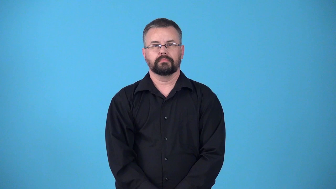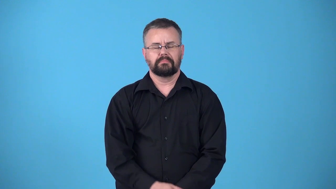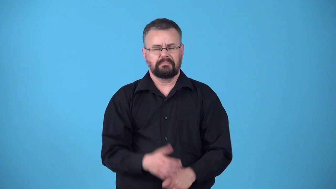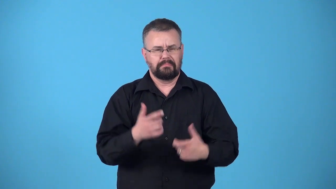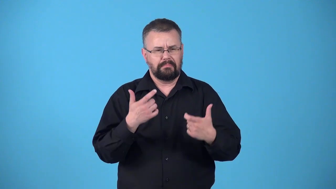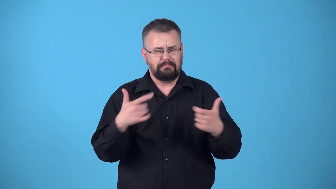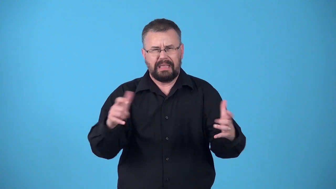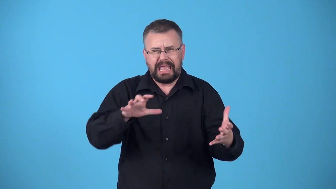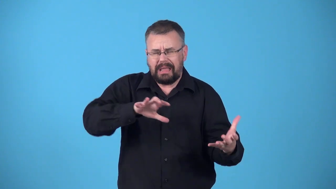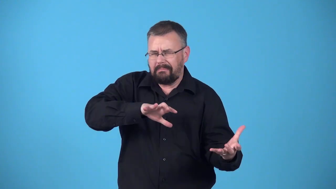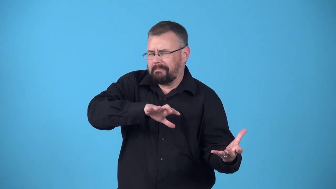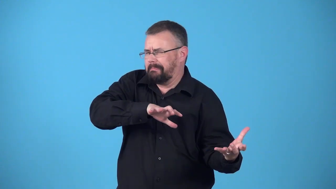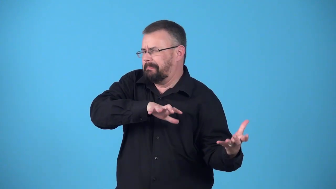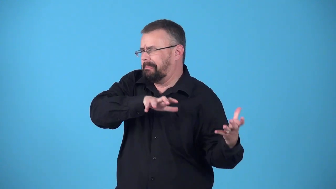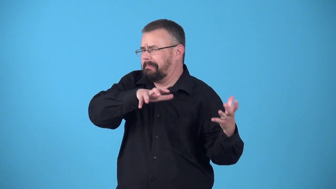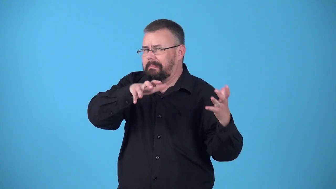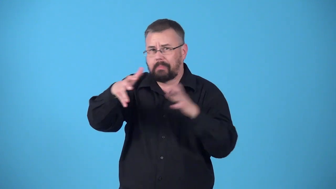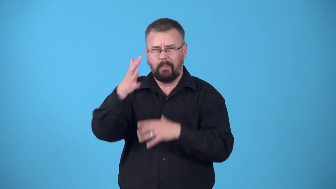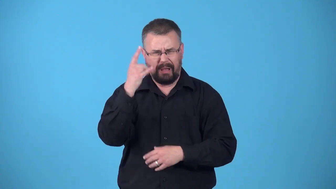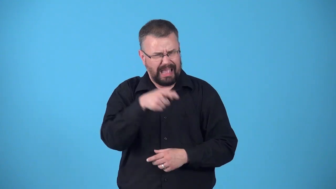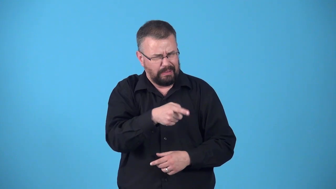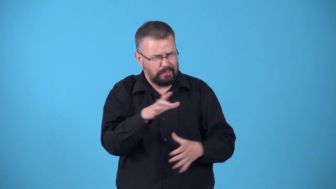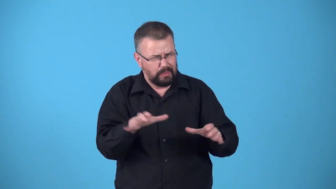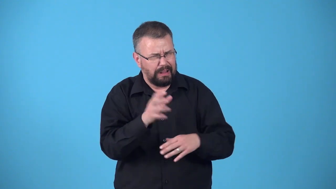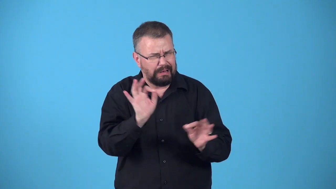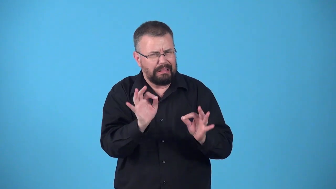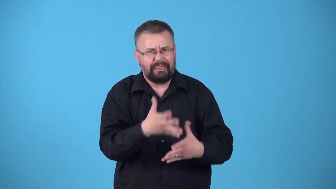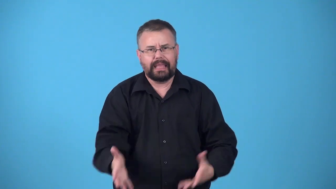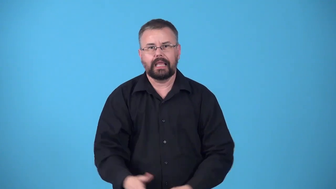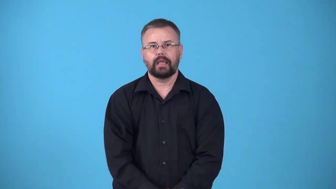fiddle while Rome burns